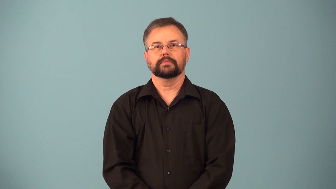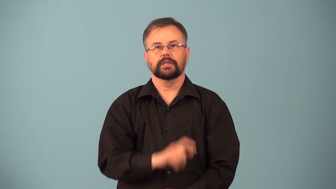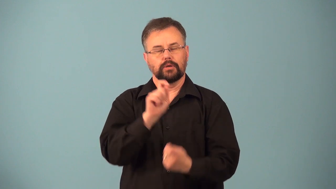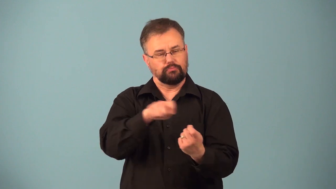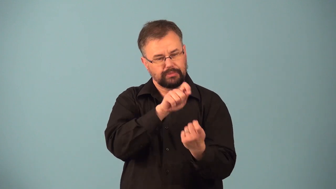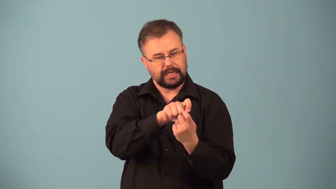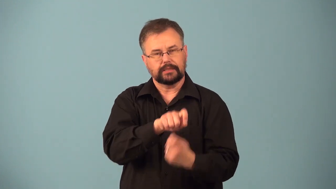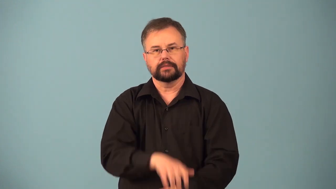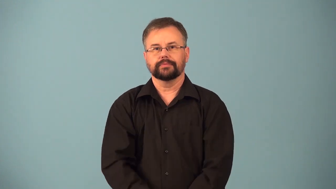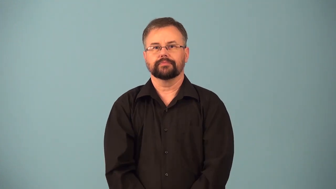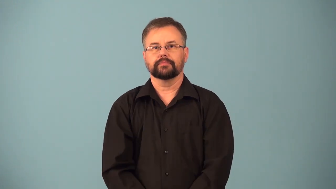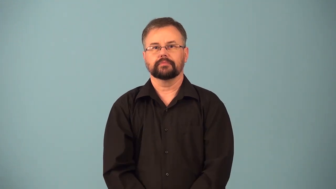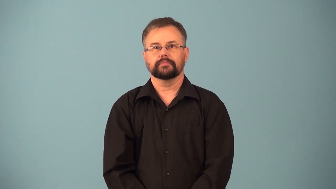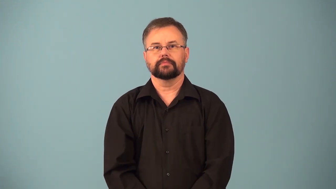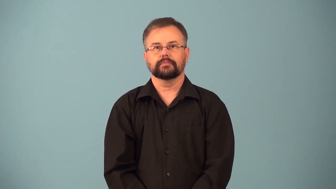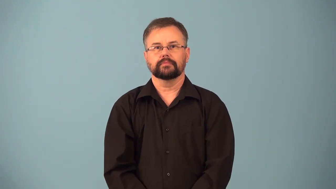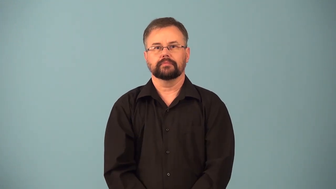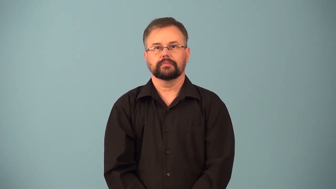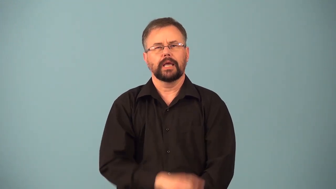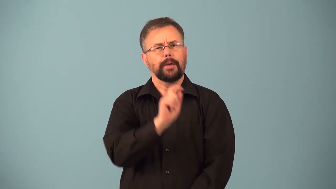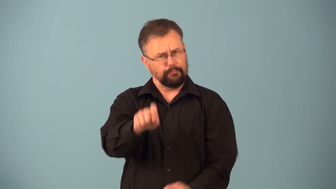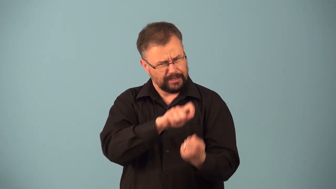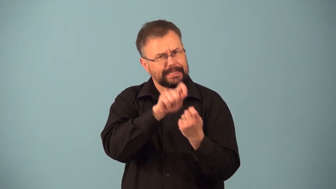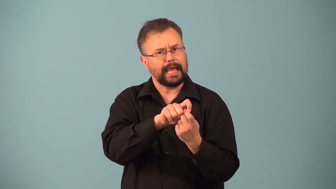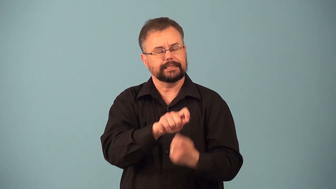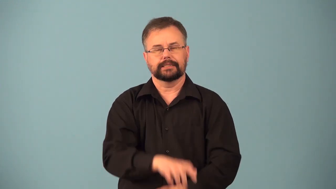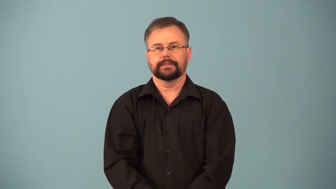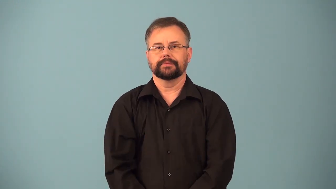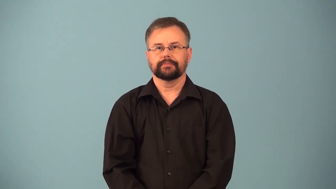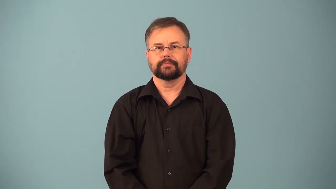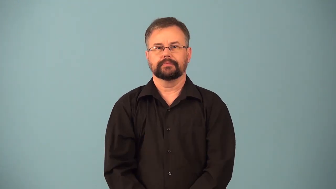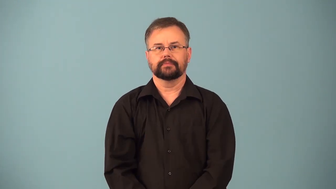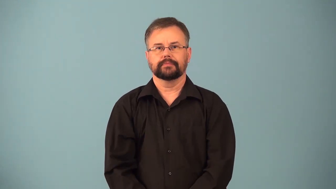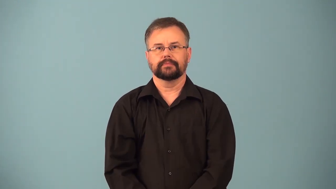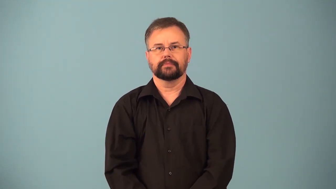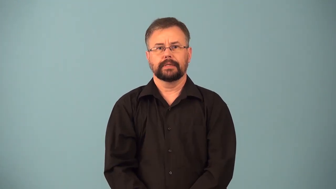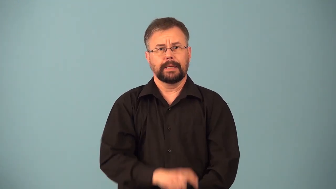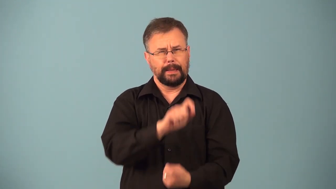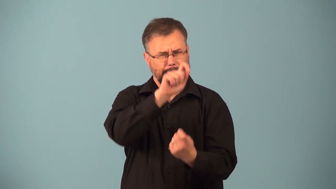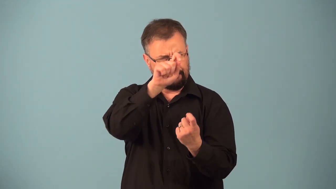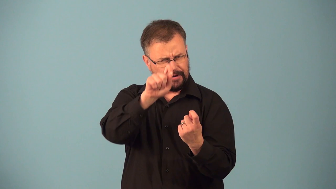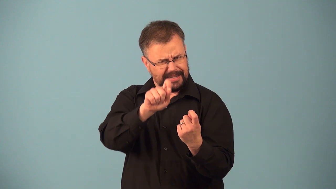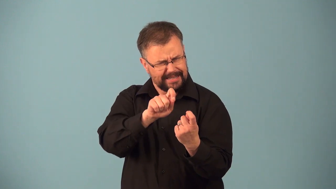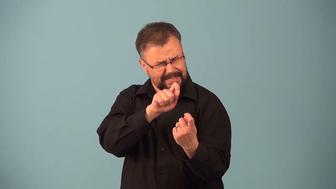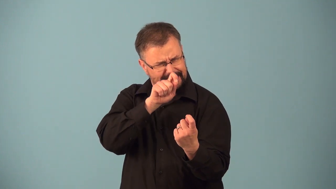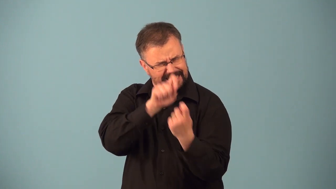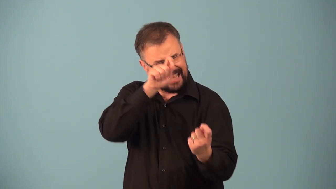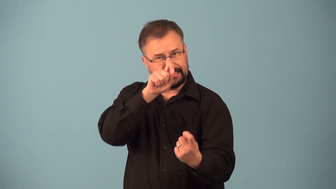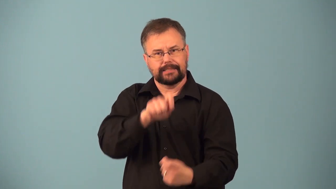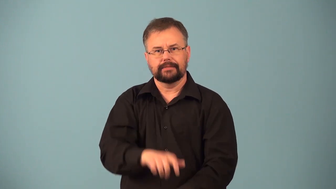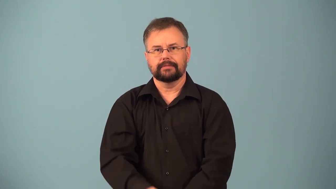precise,more precise,most precise,exact, more exact,most exact